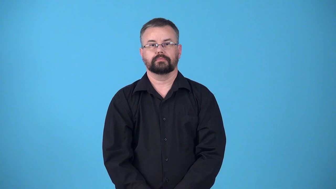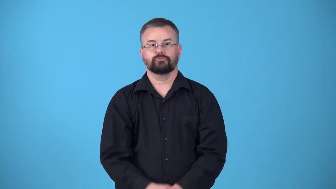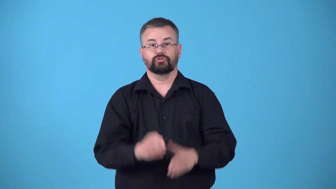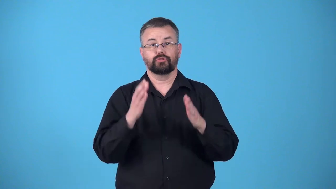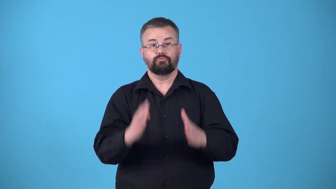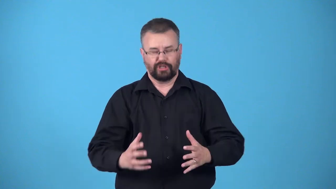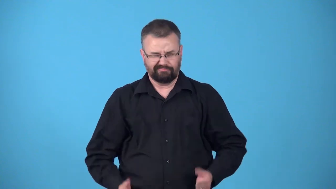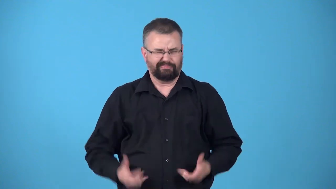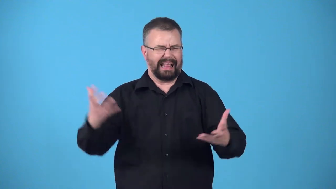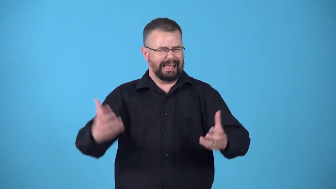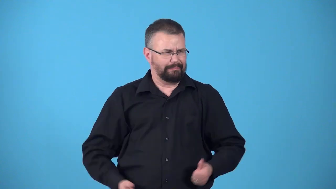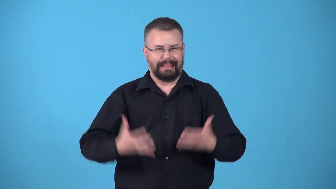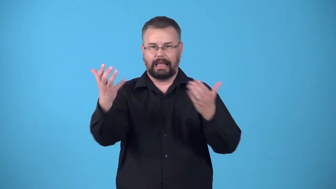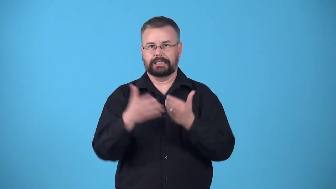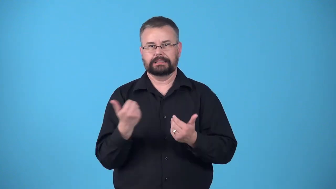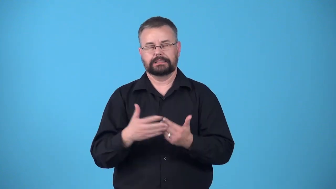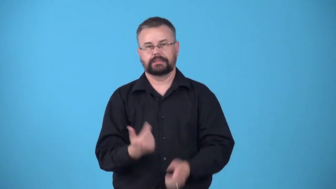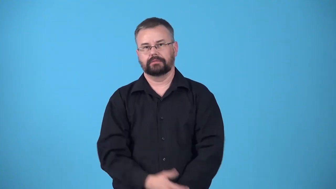spendthrift